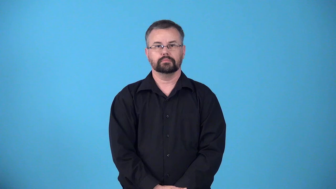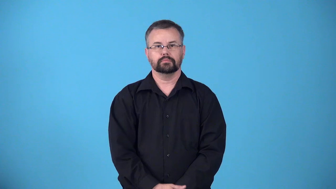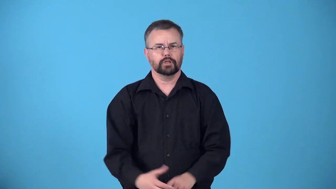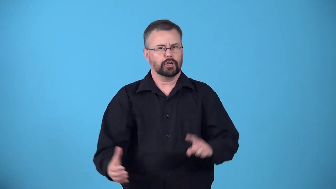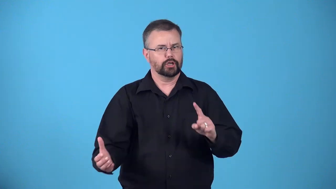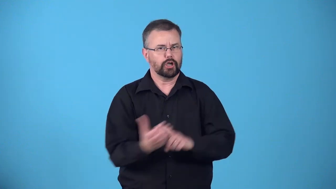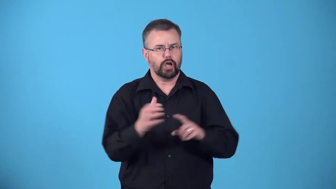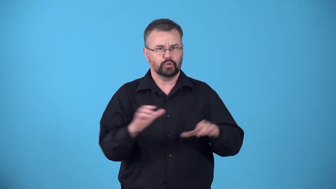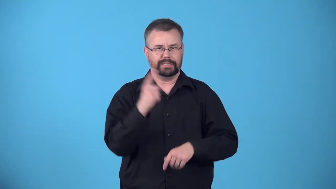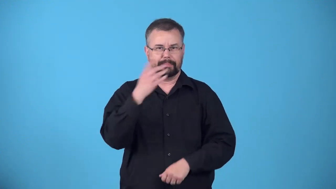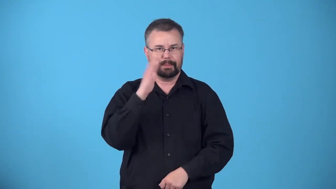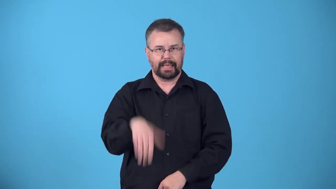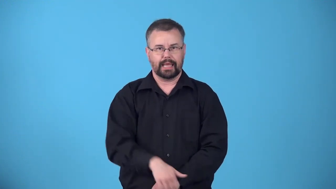already got one paw on the chicken coop